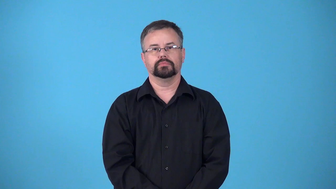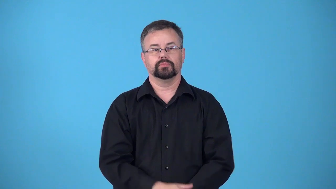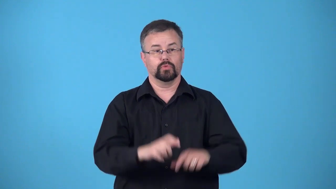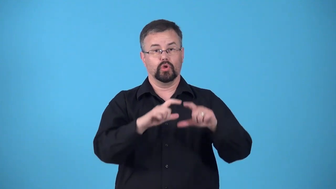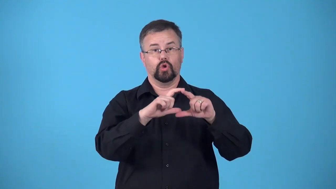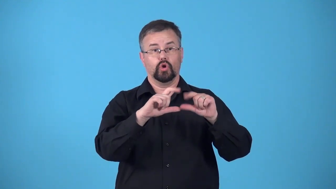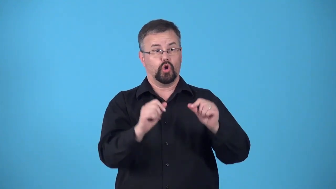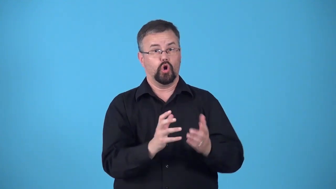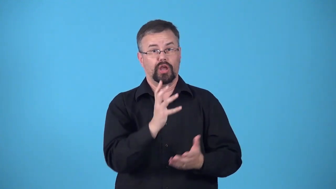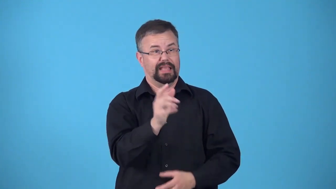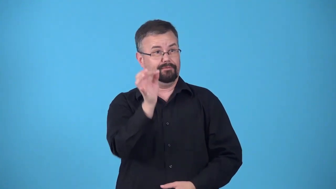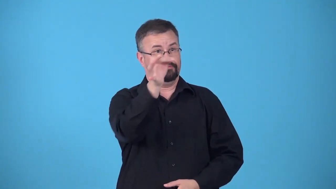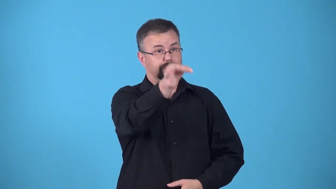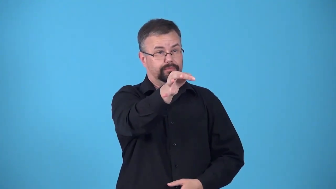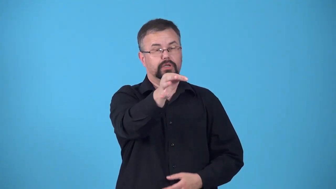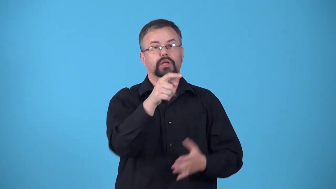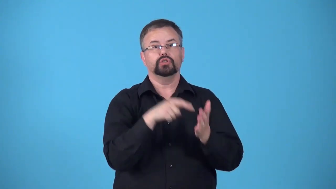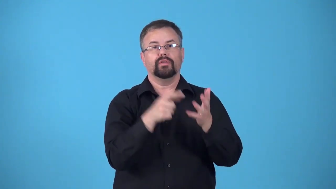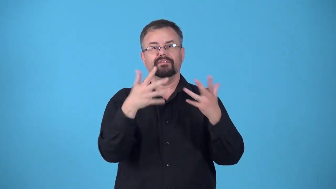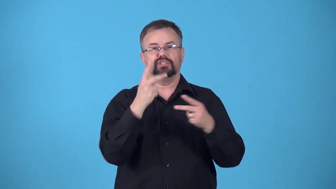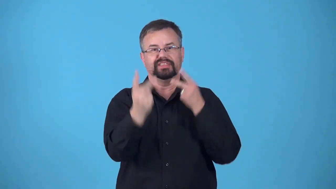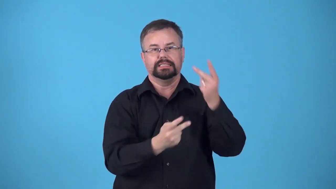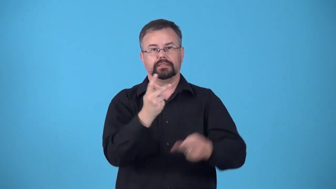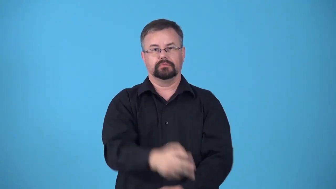calling card